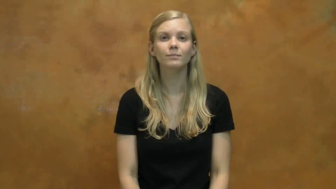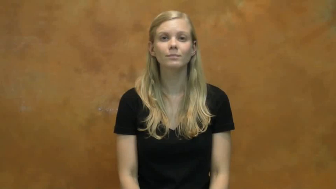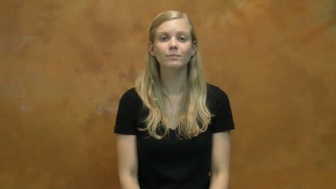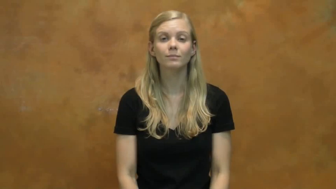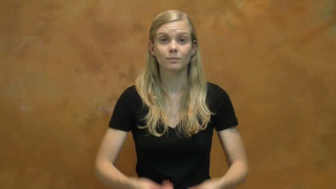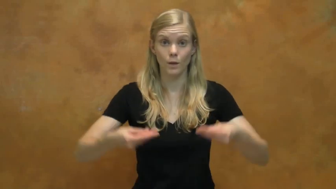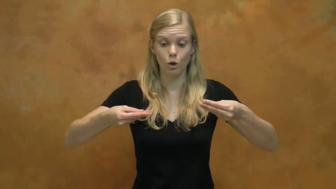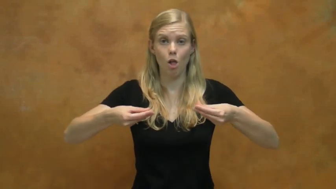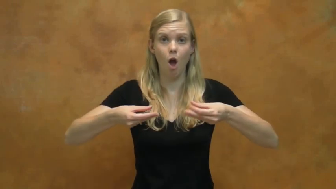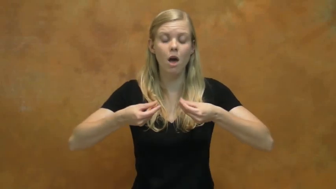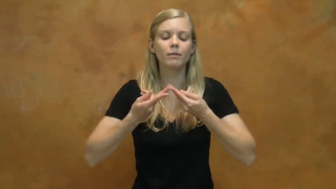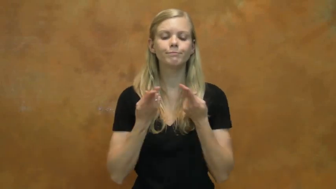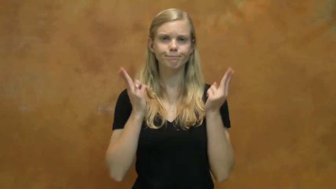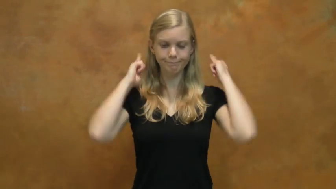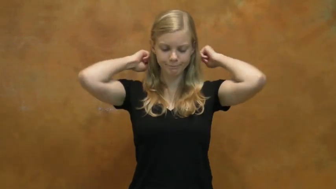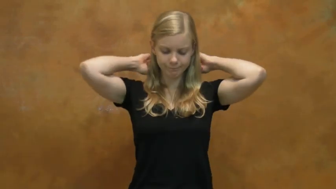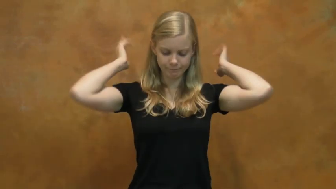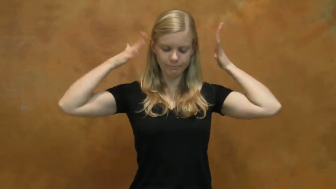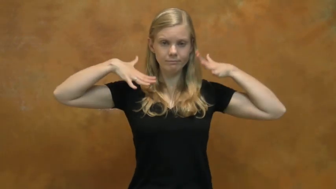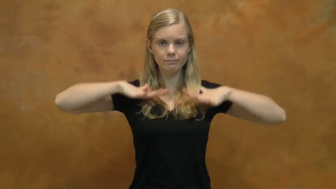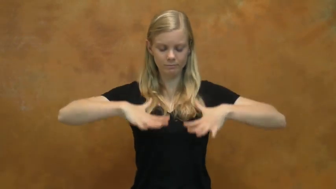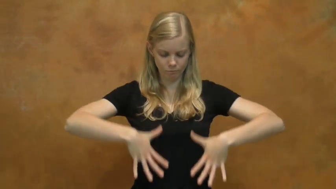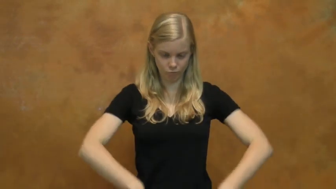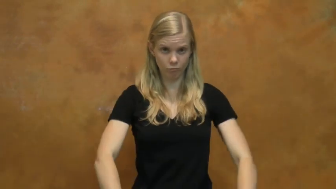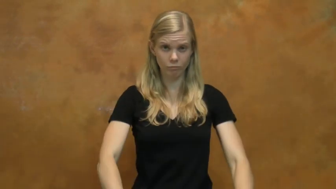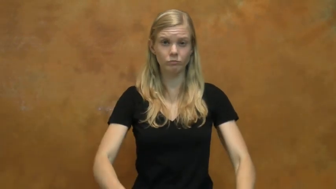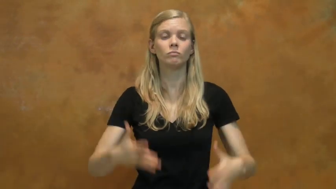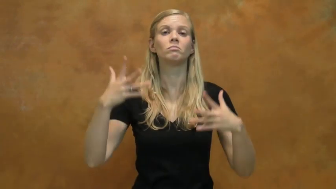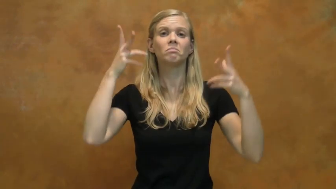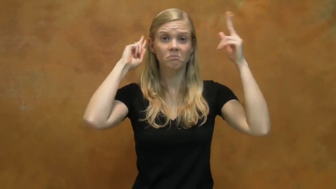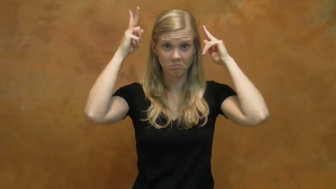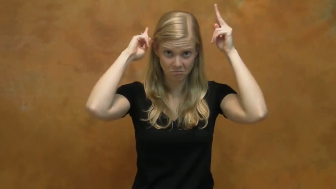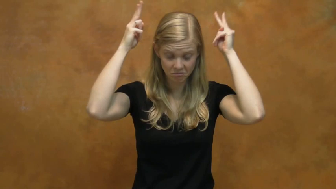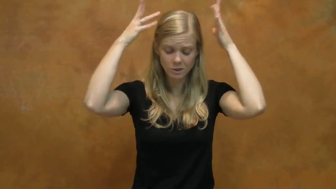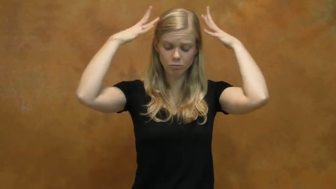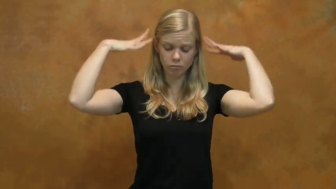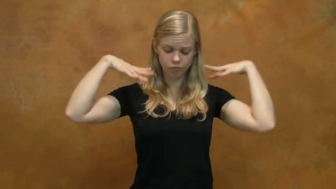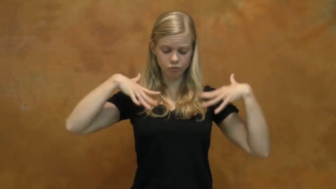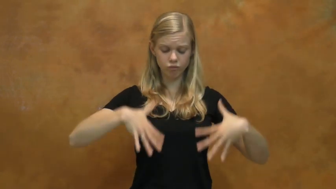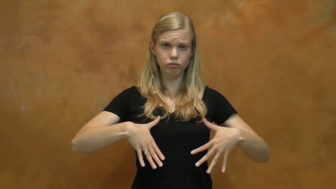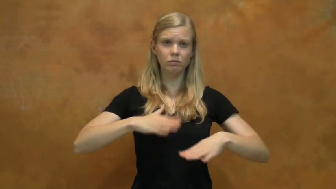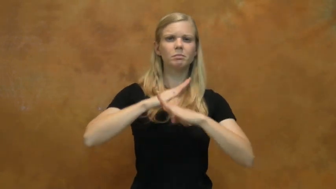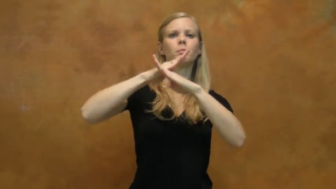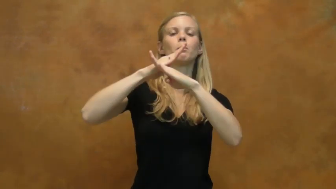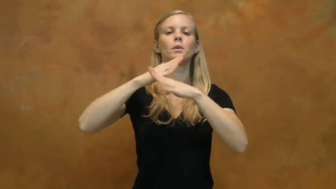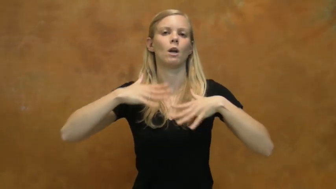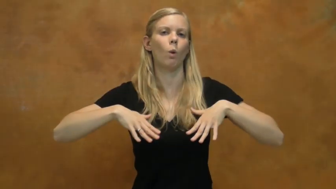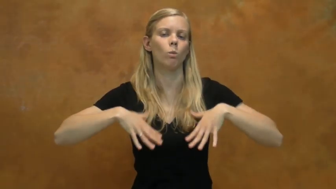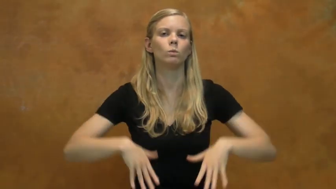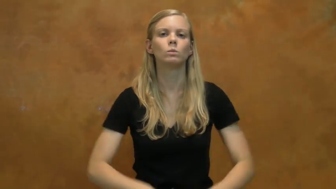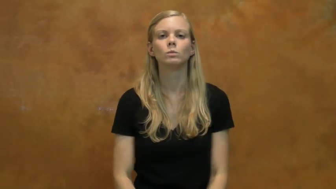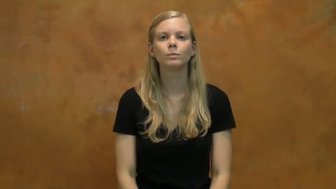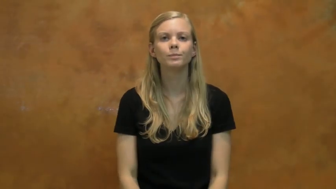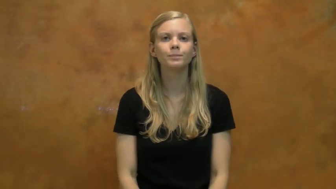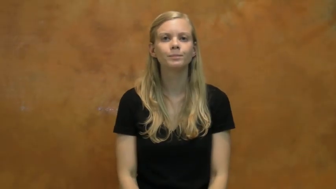cutting gown